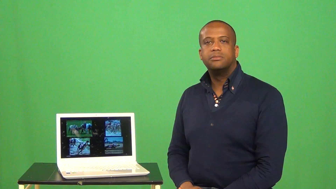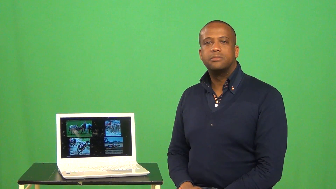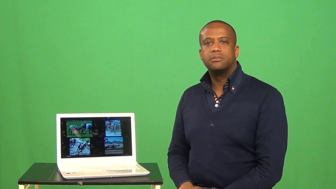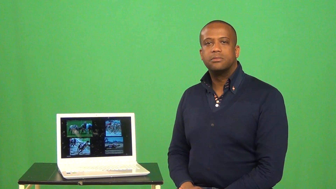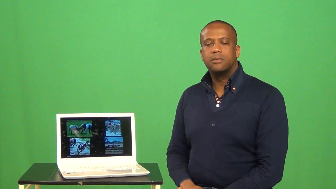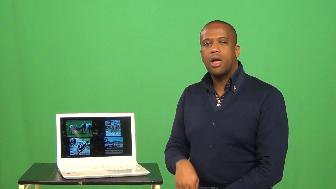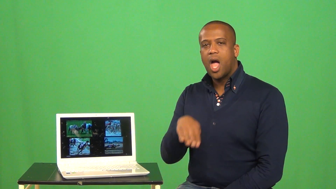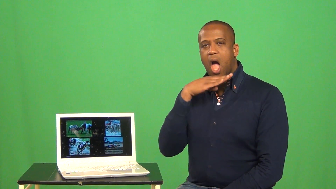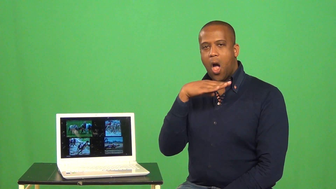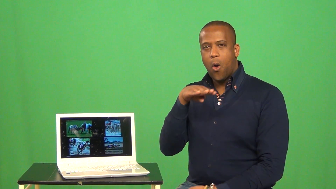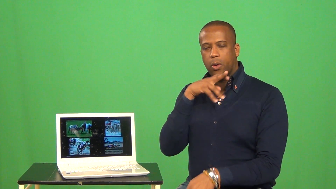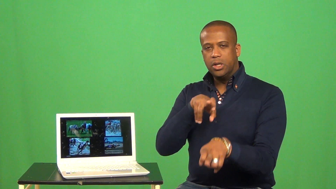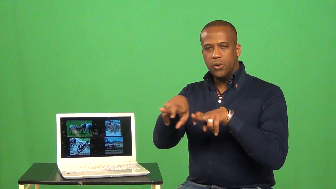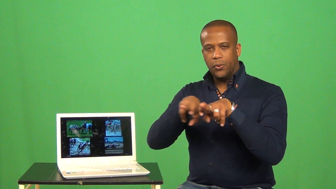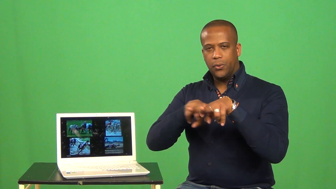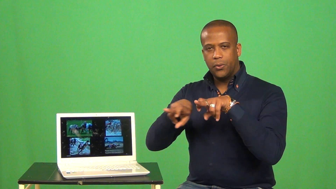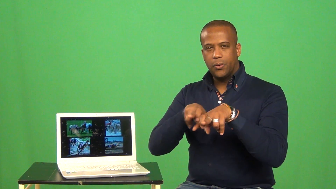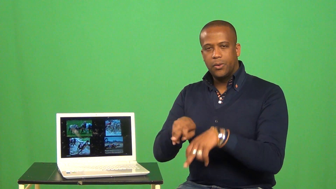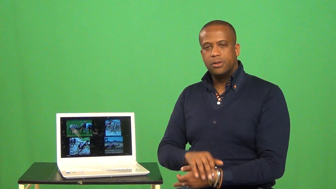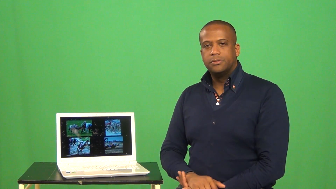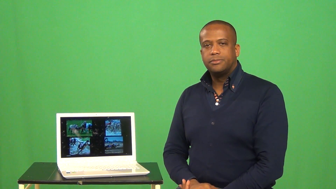dogracing